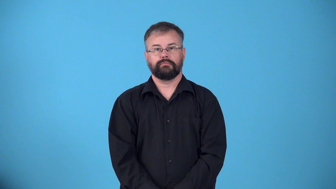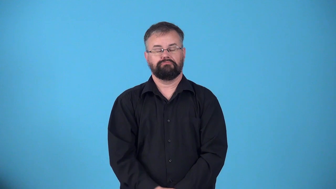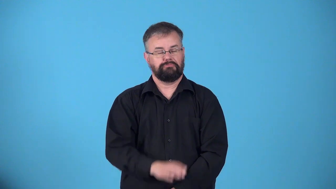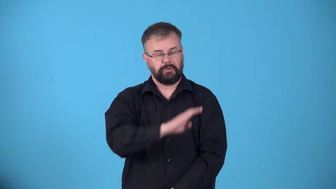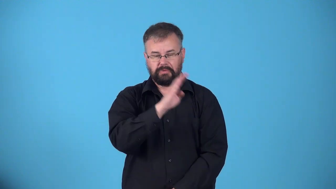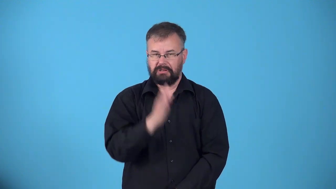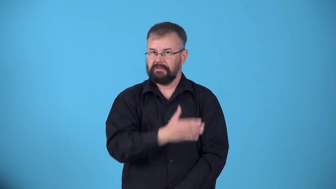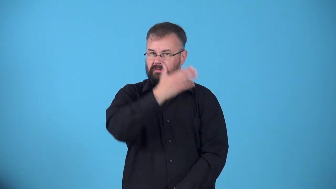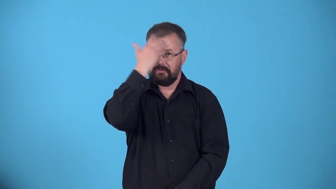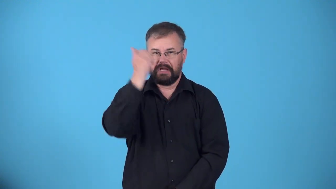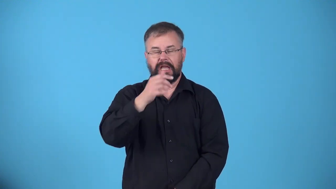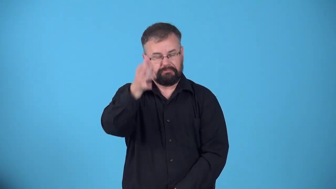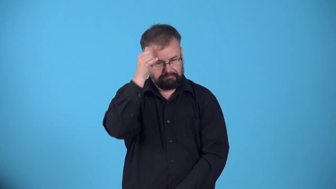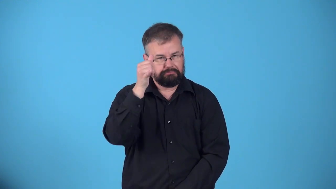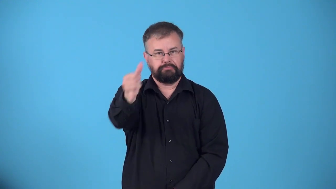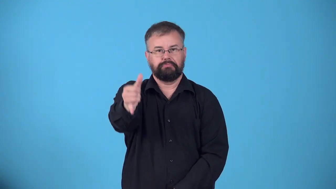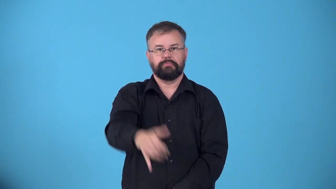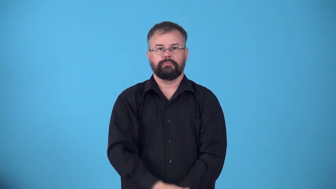live on forever